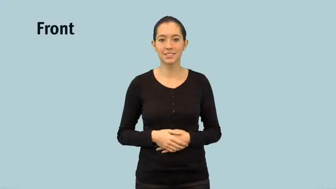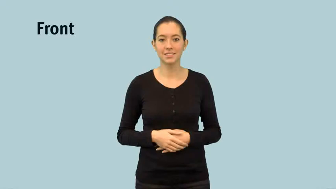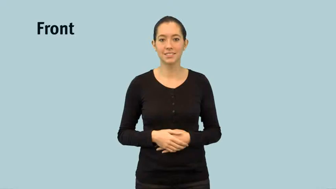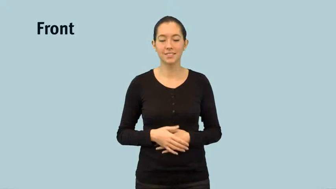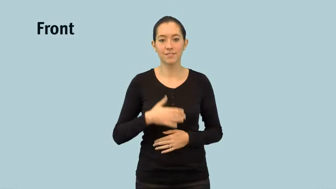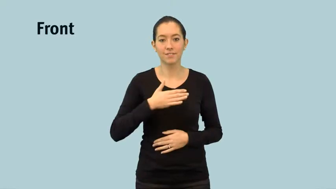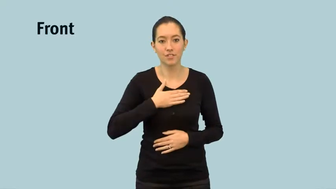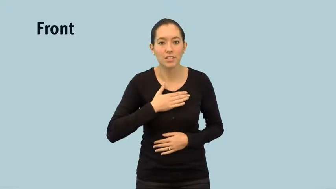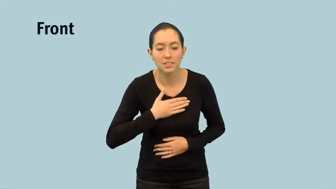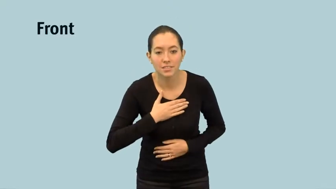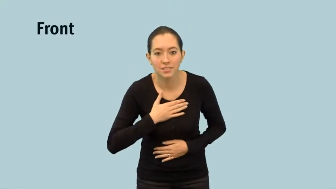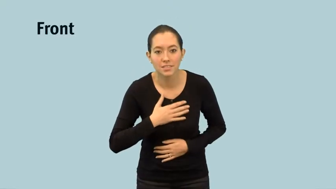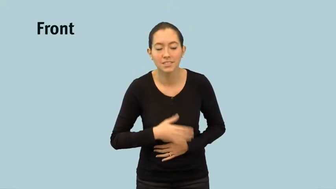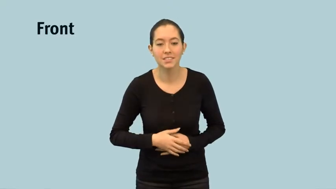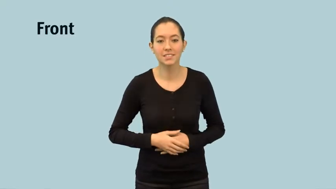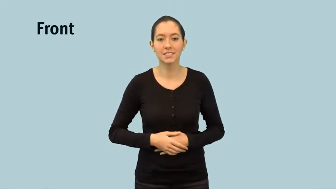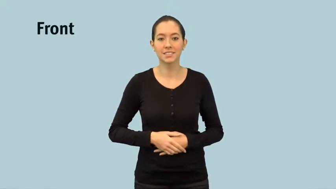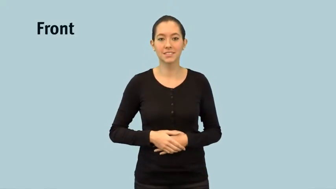Front